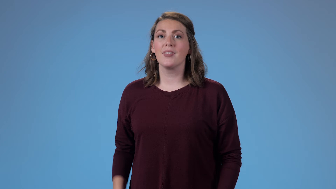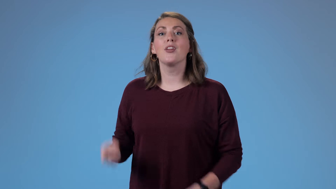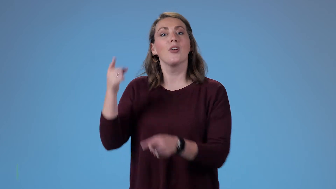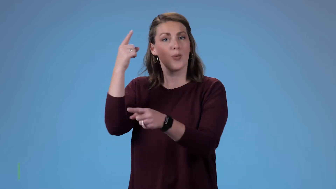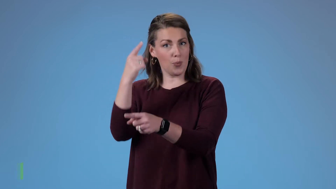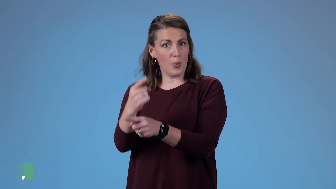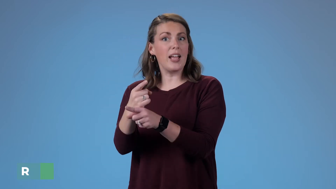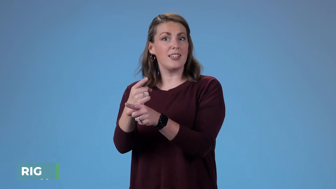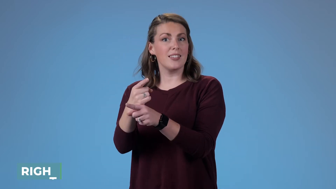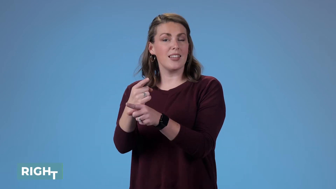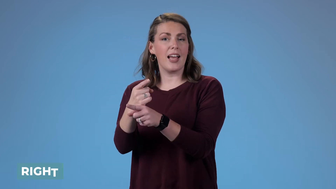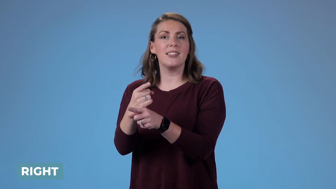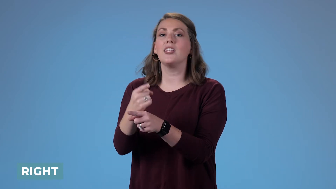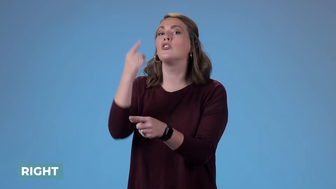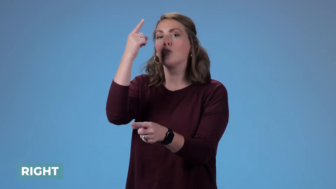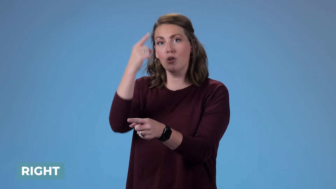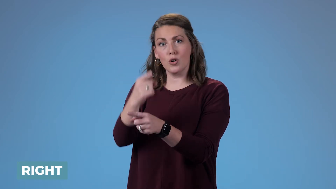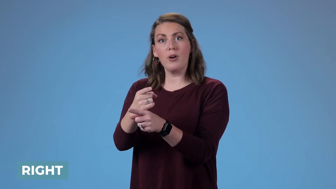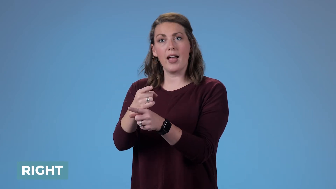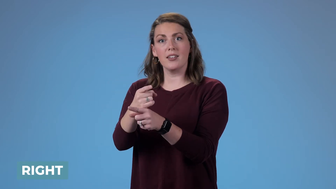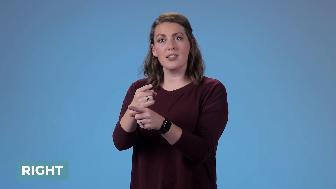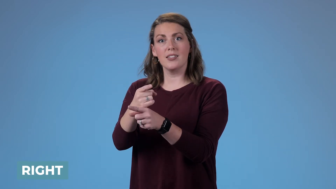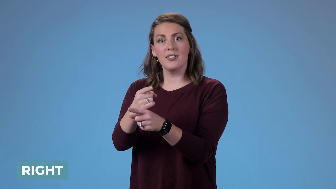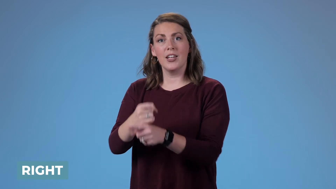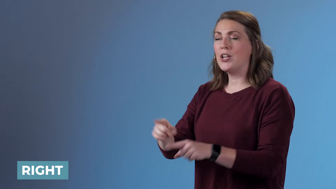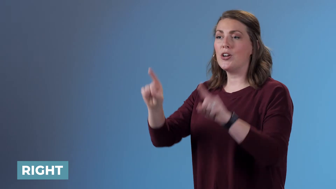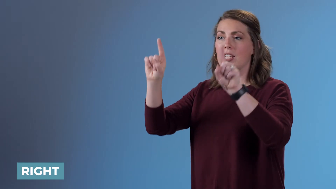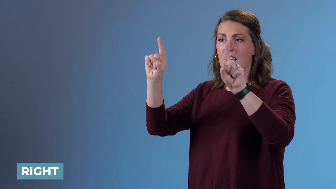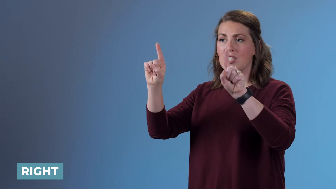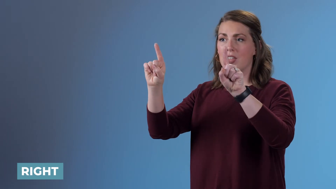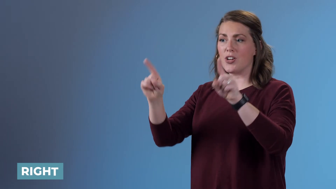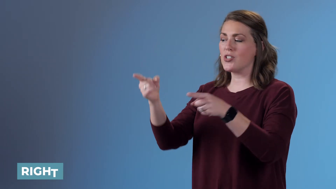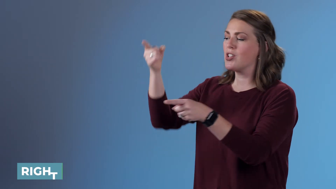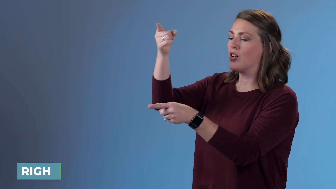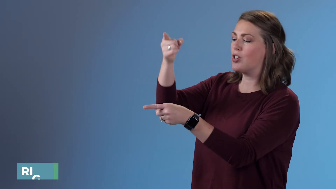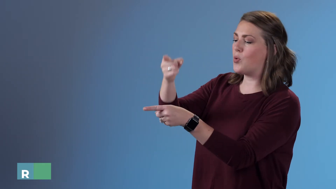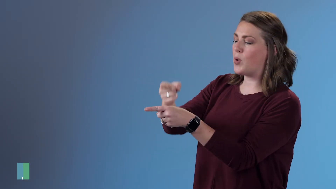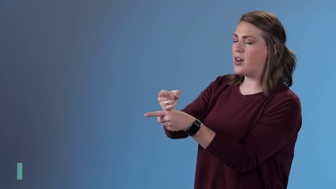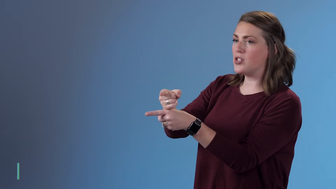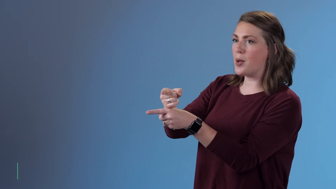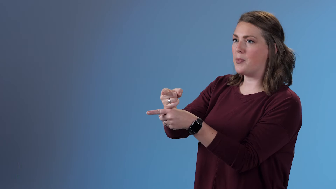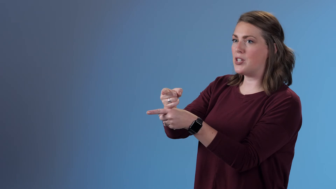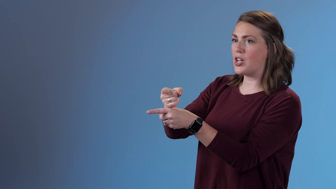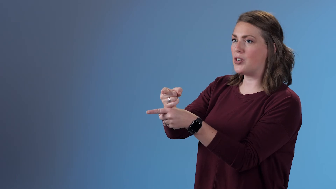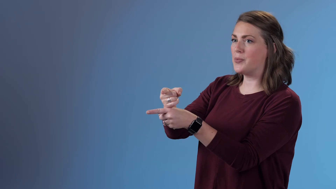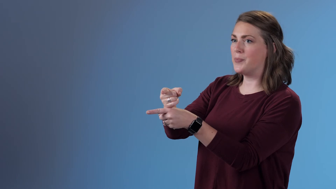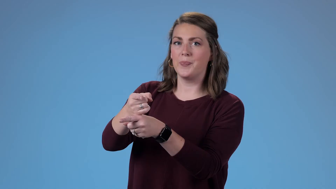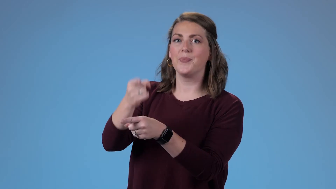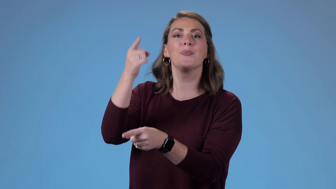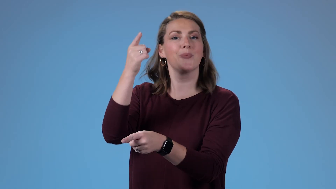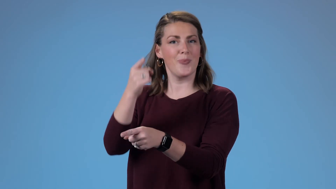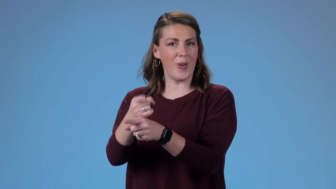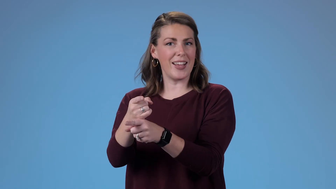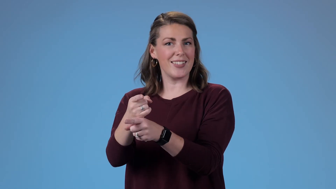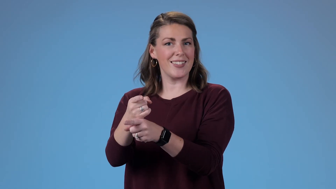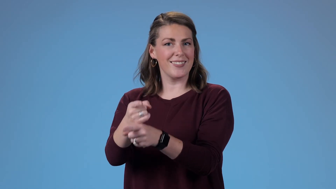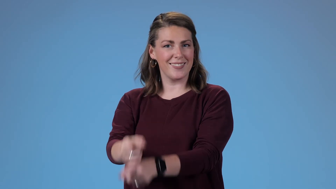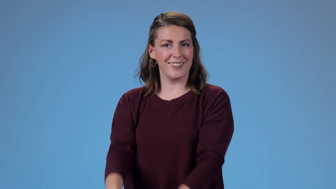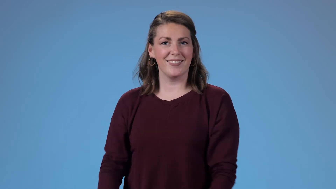Right